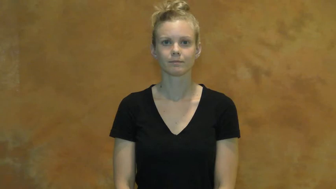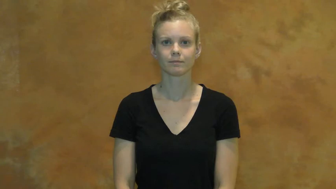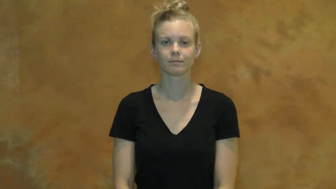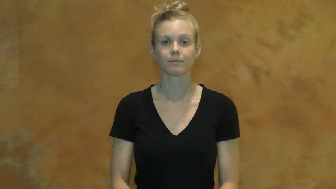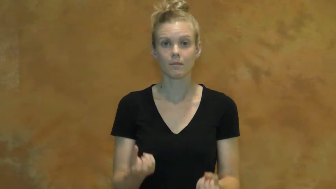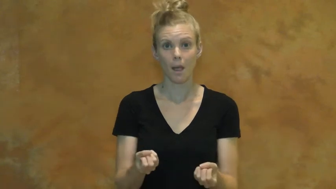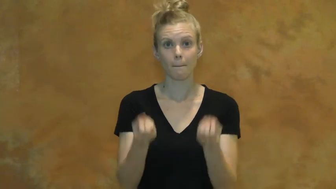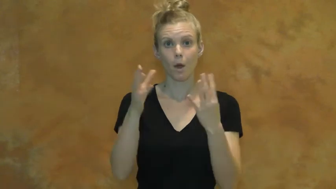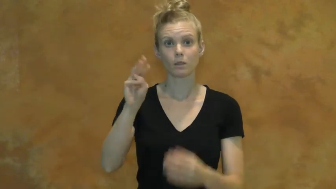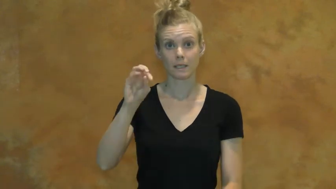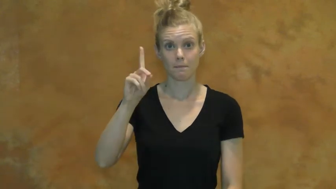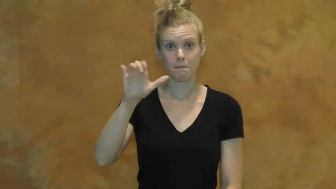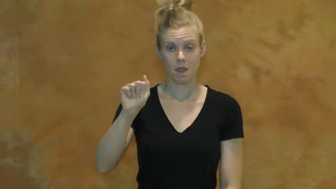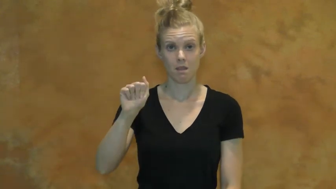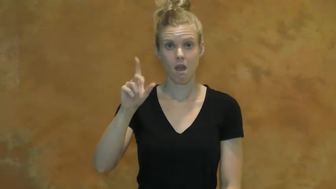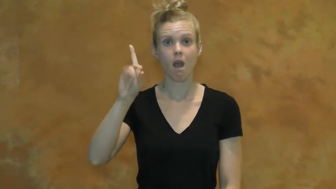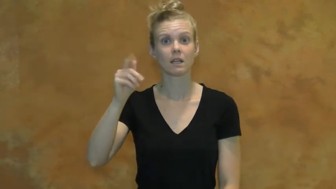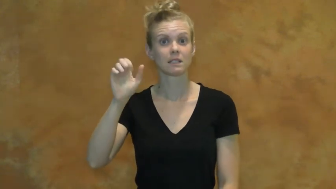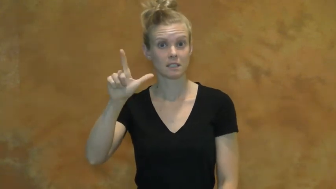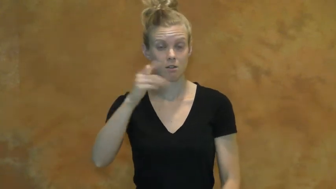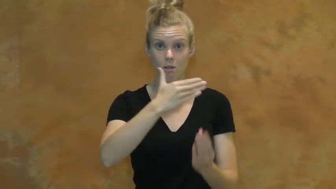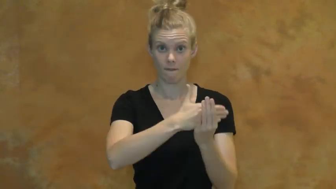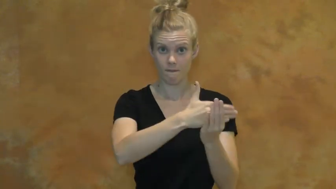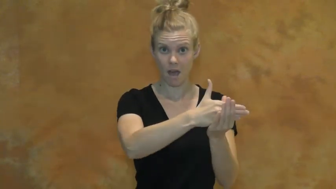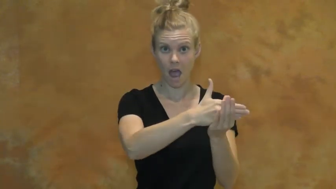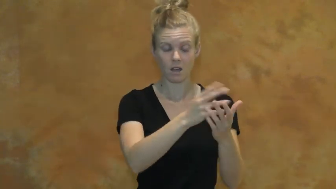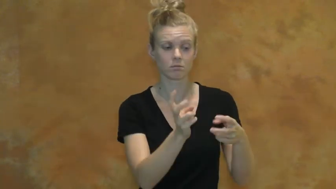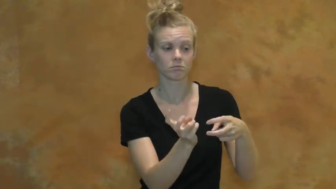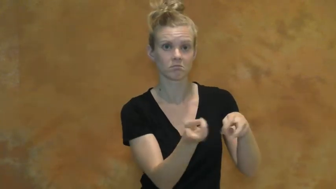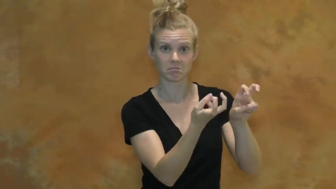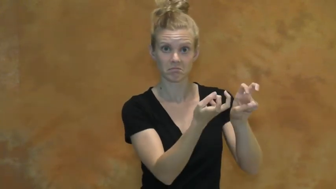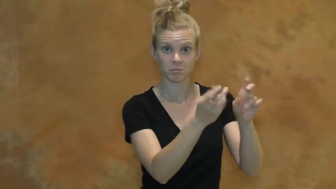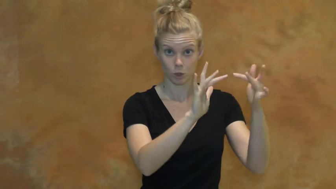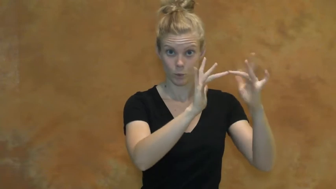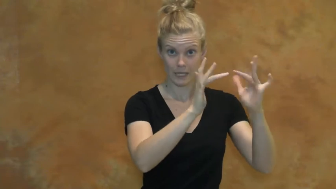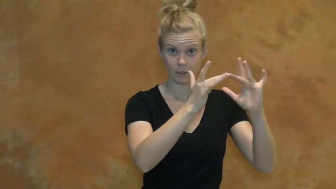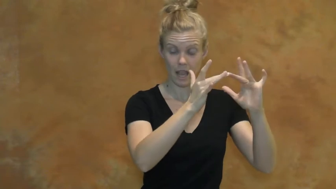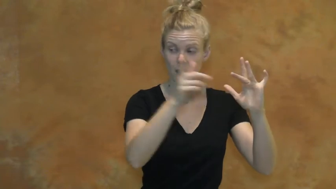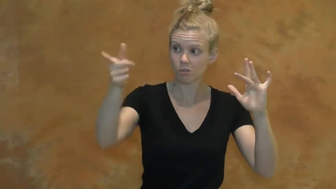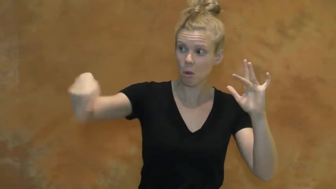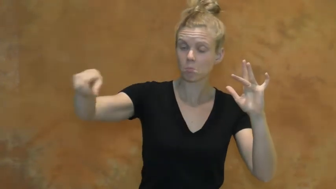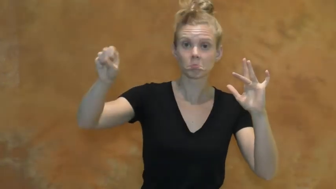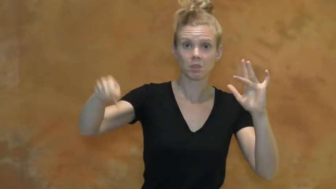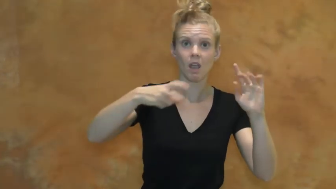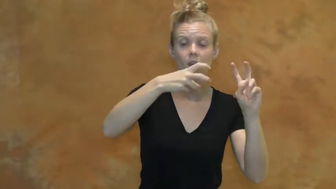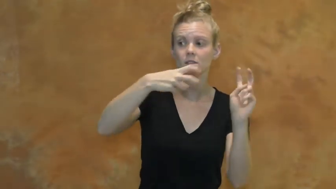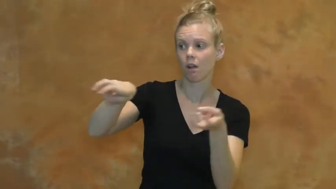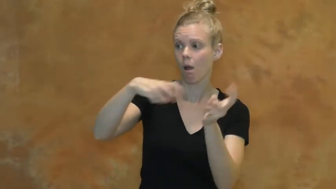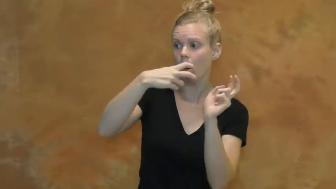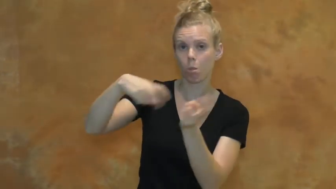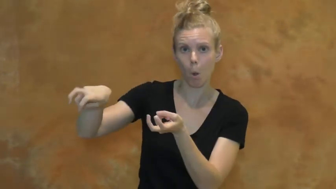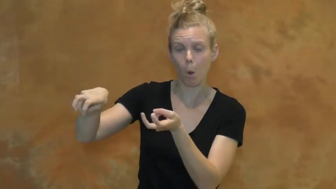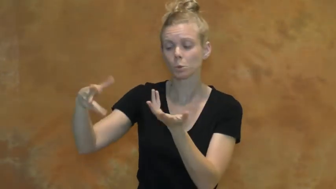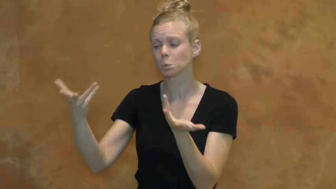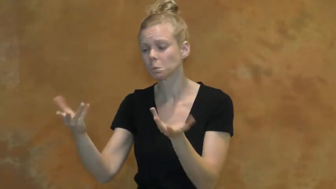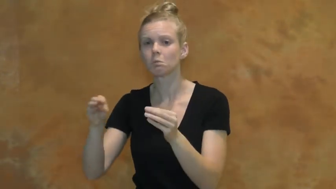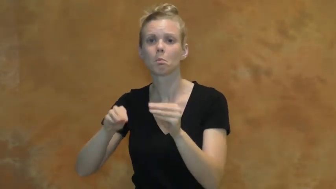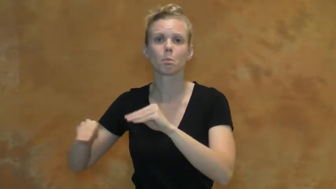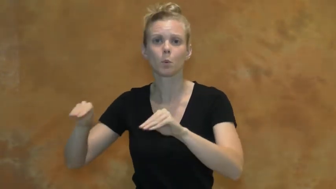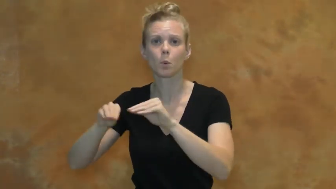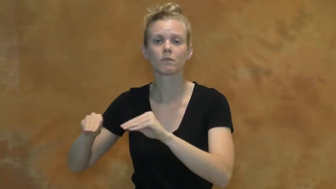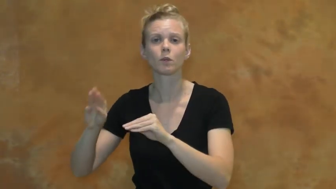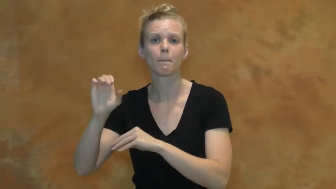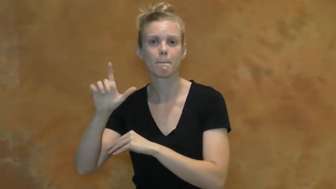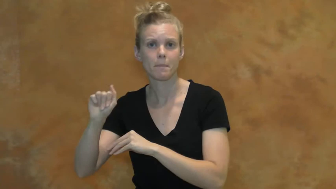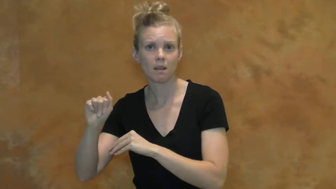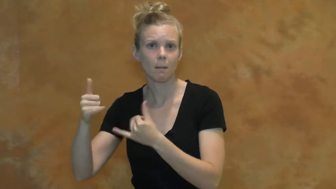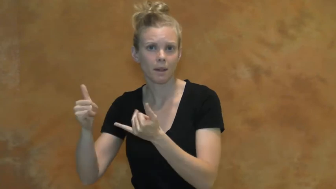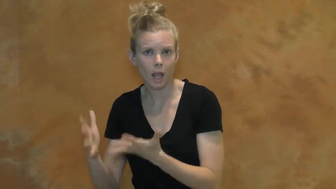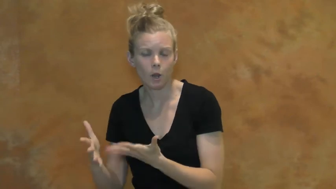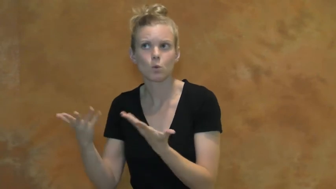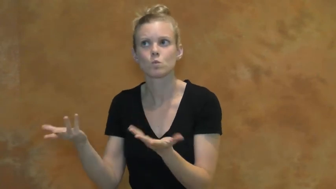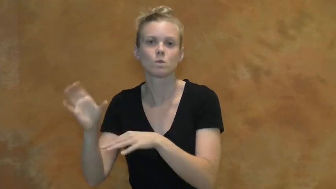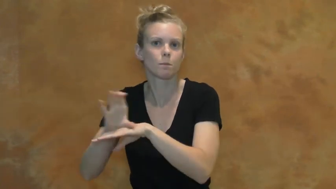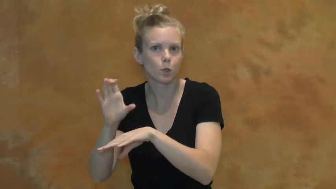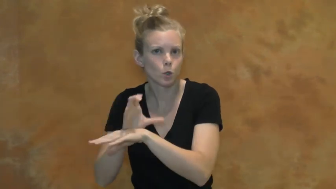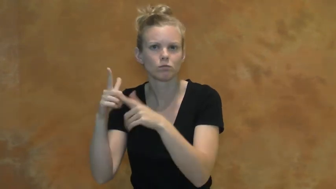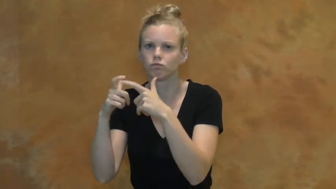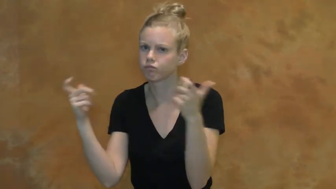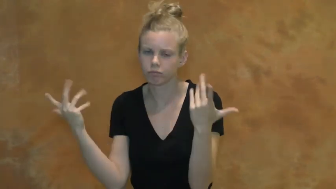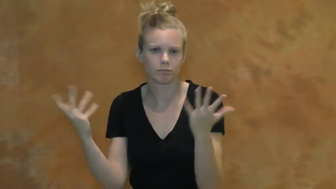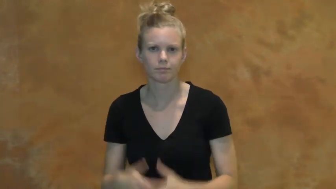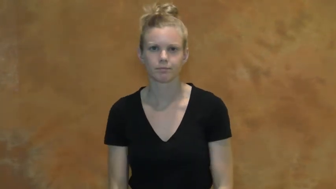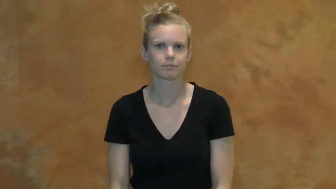pod cast